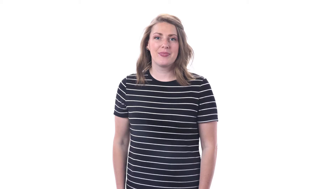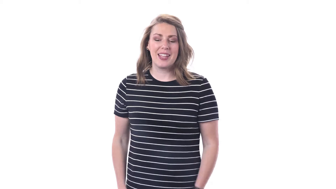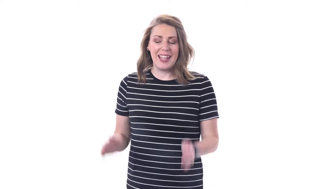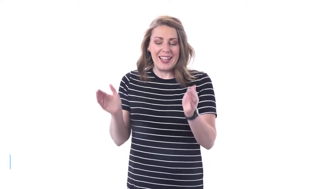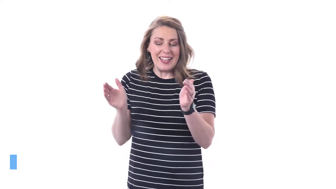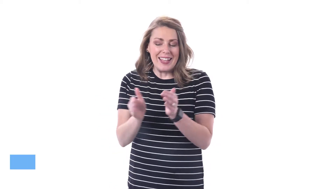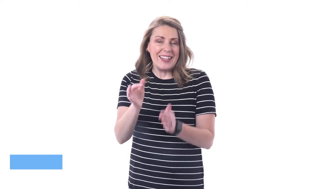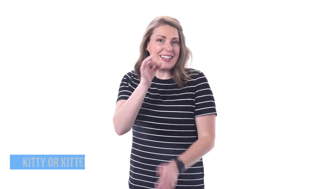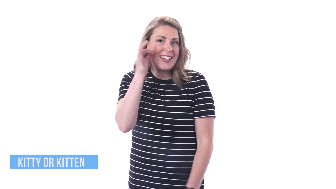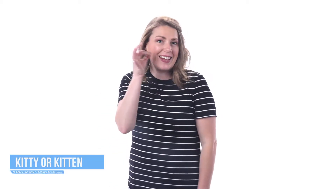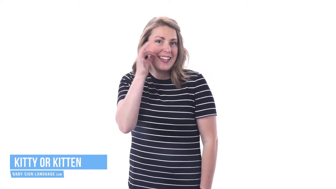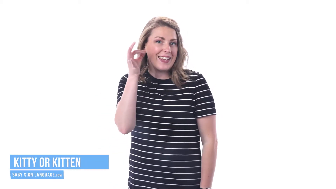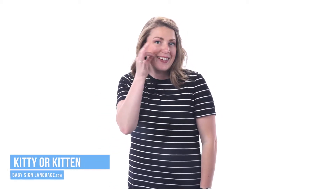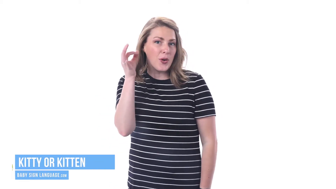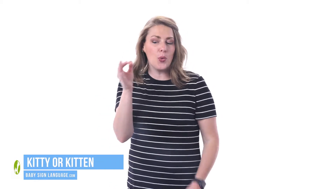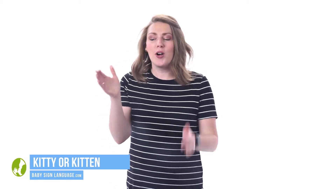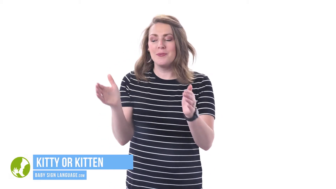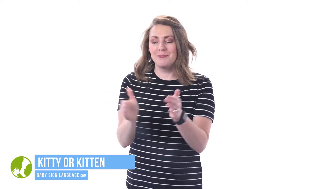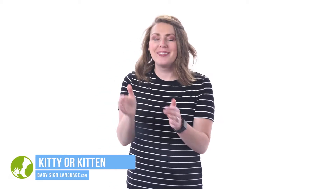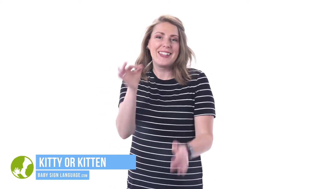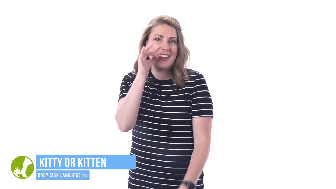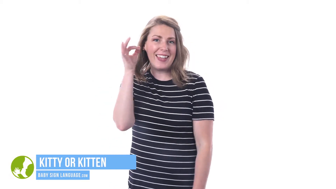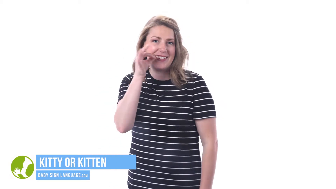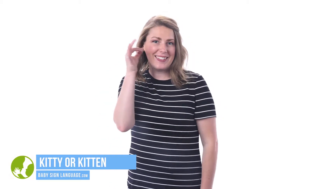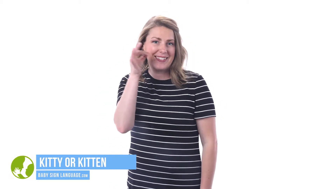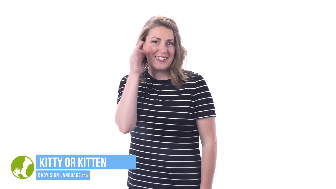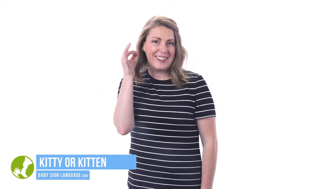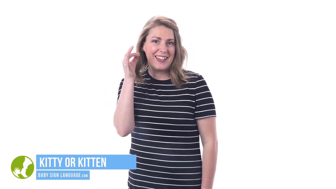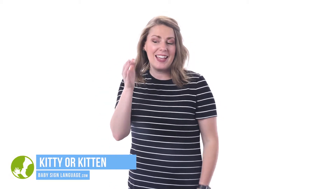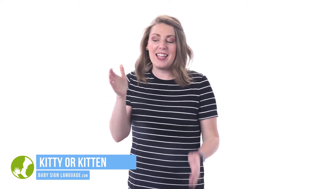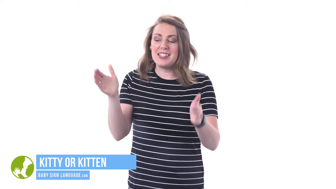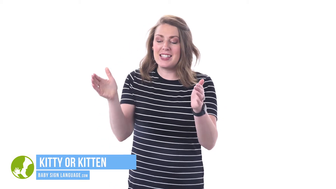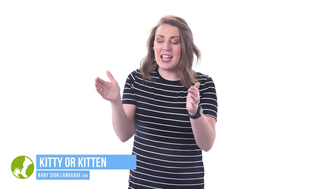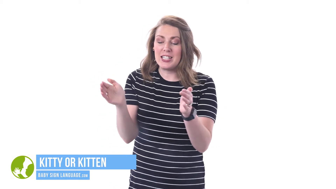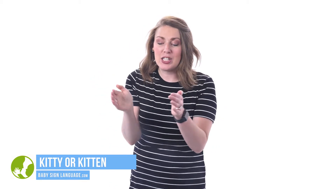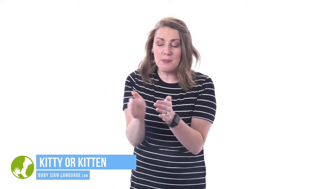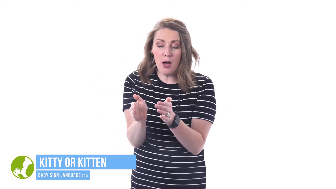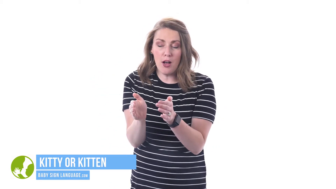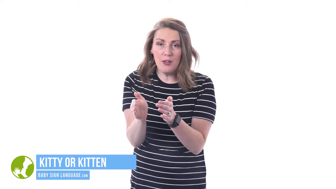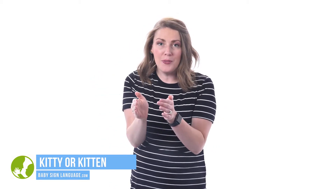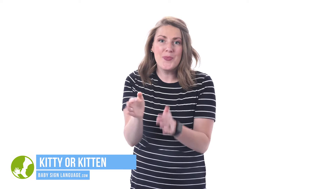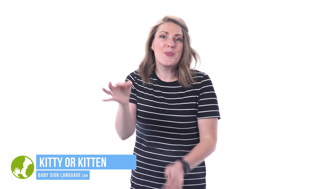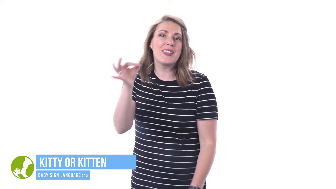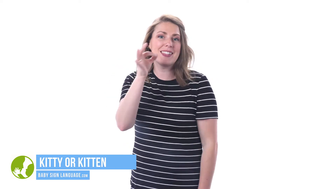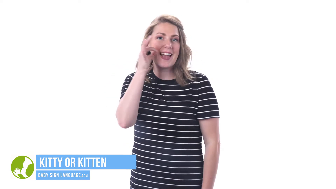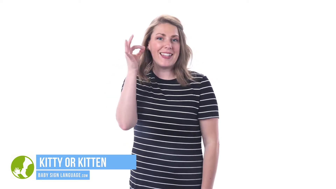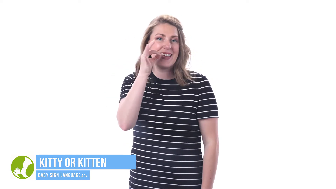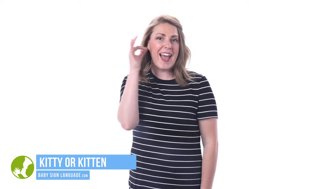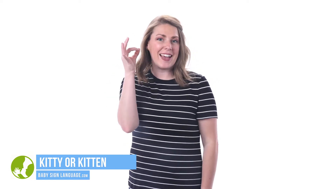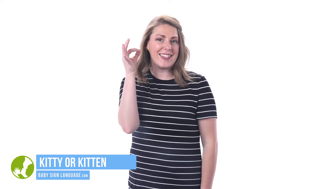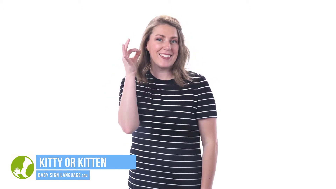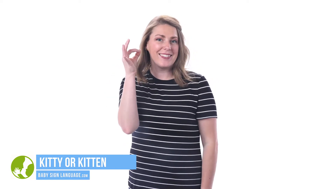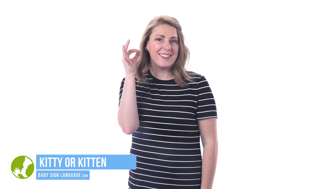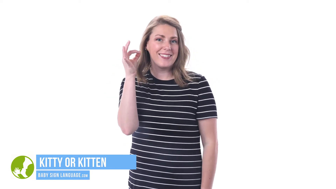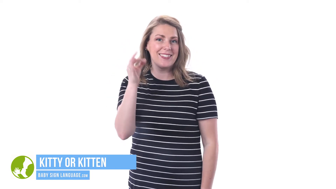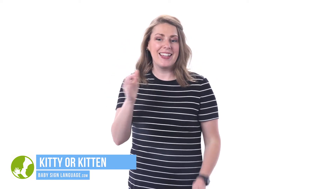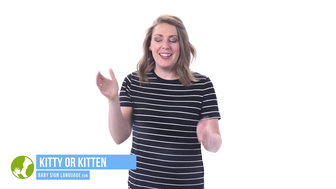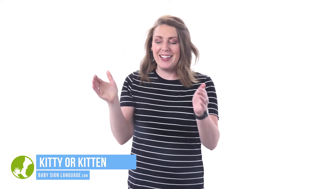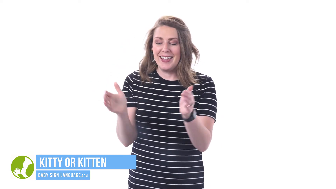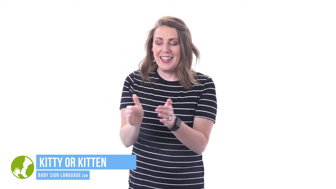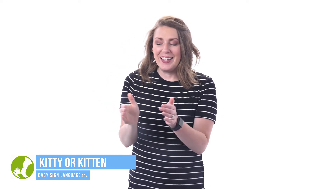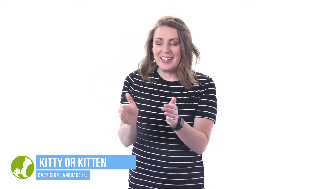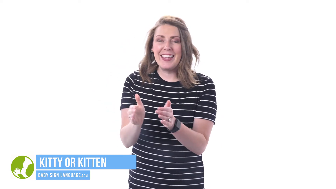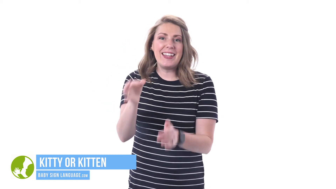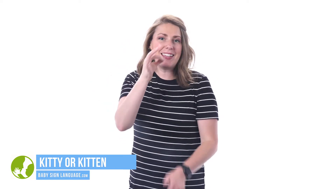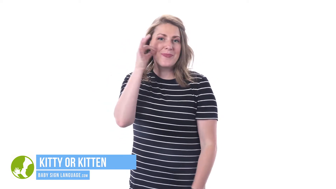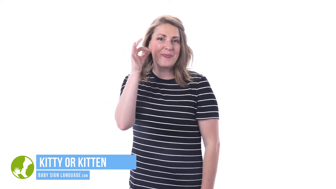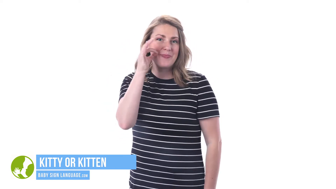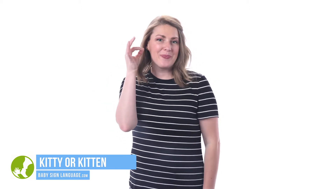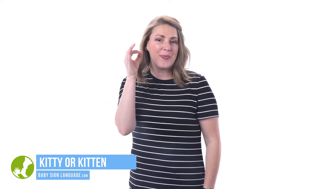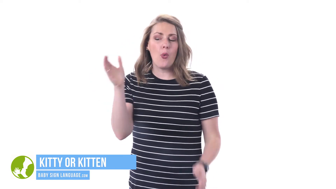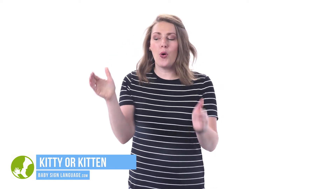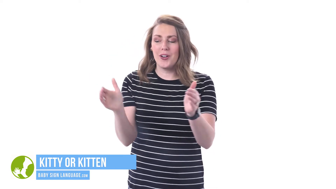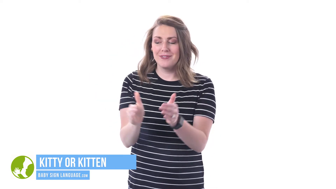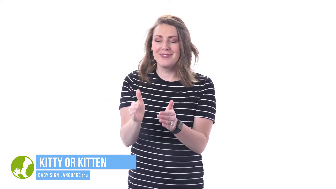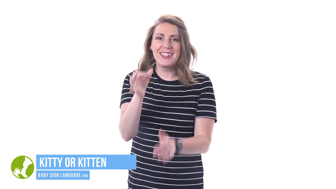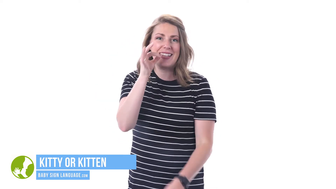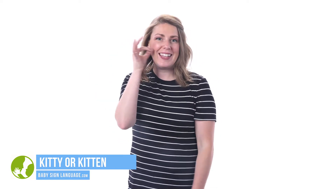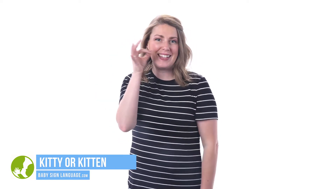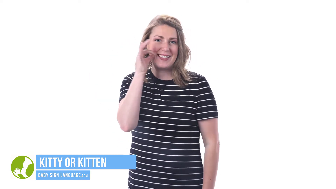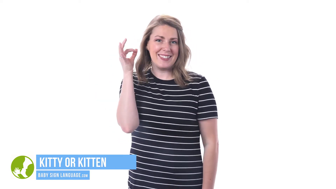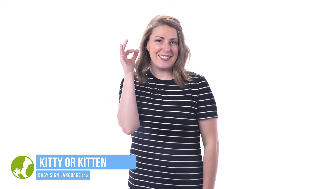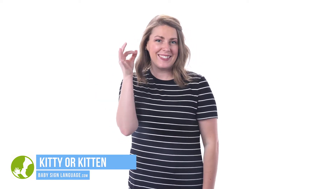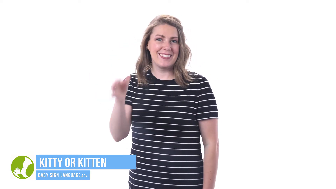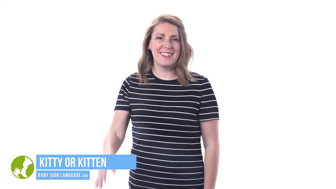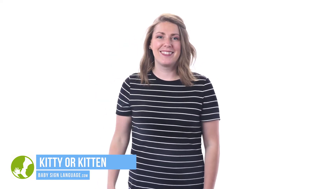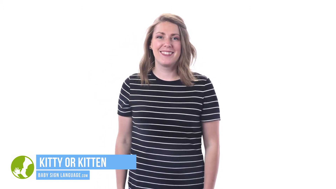Kitty or Kitten